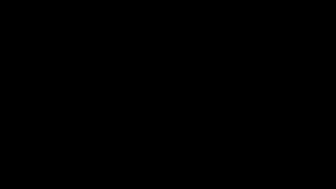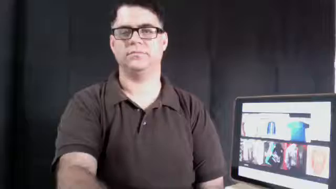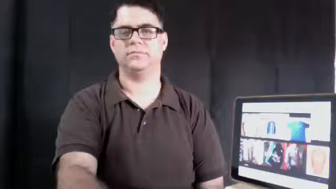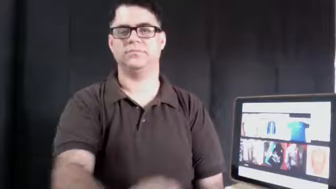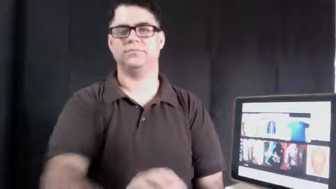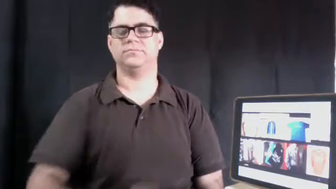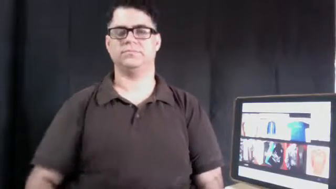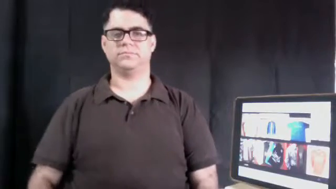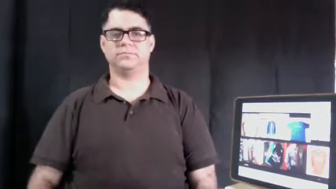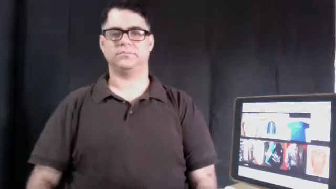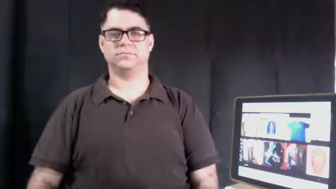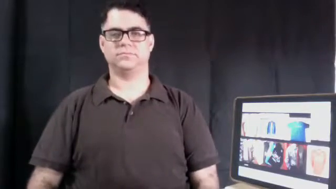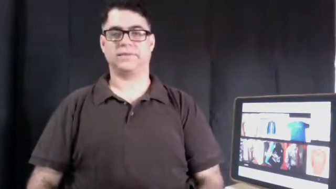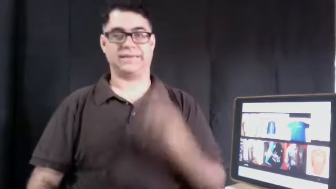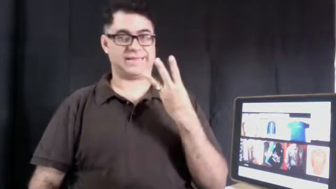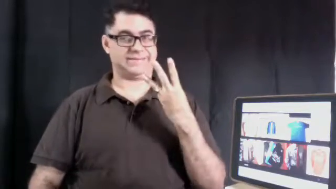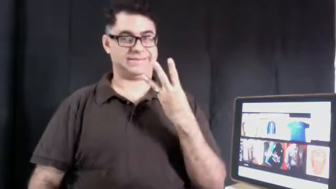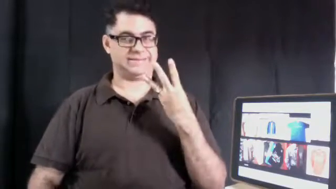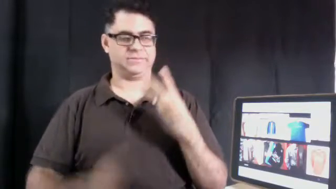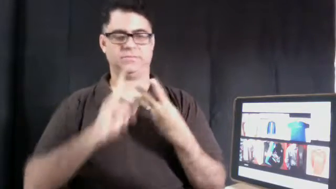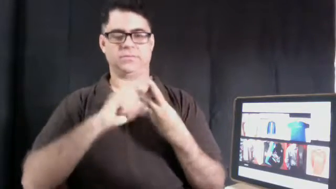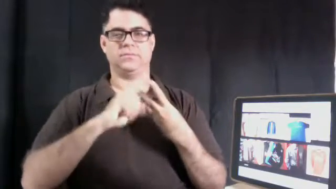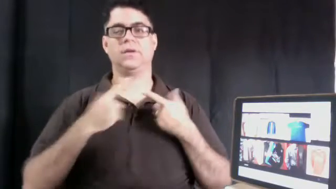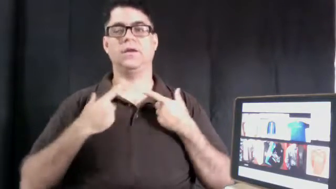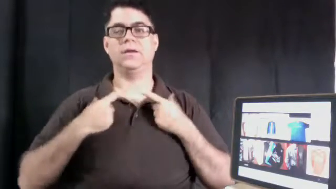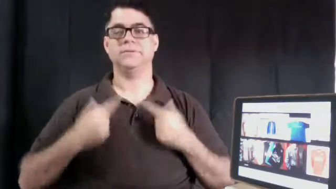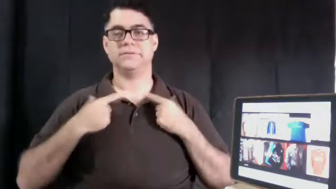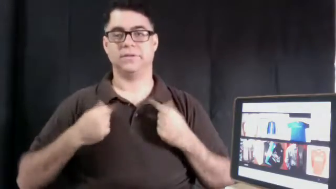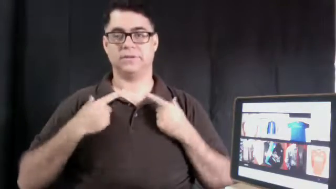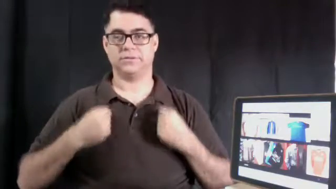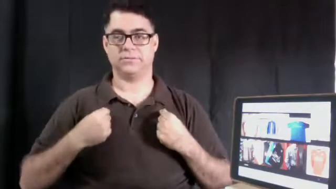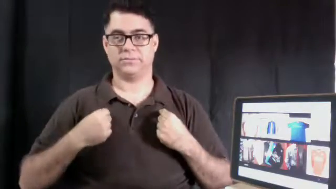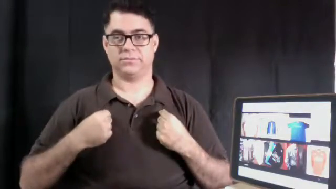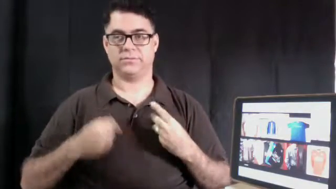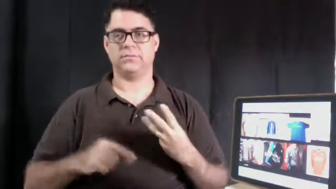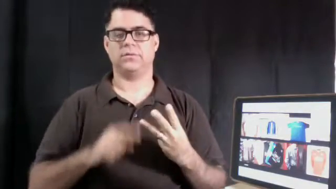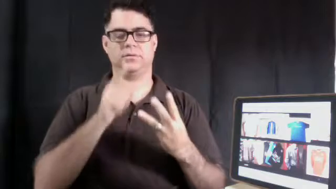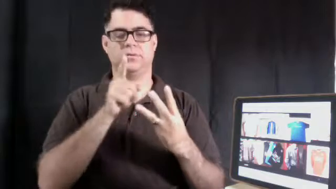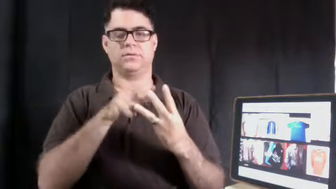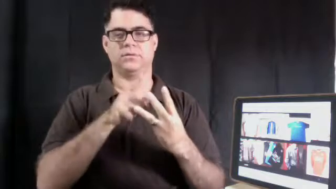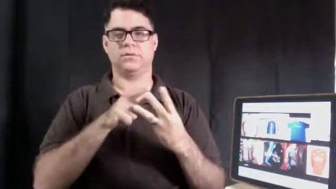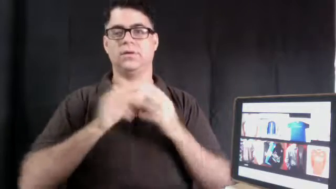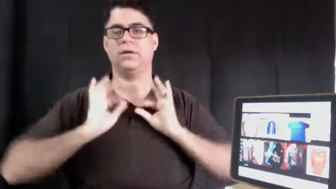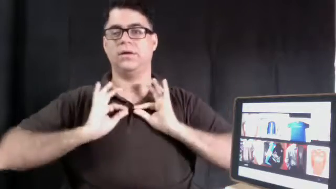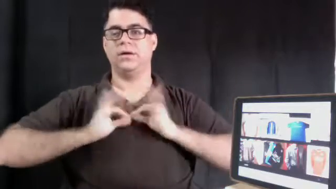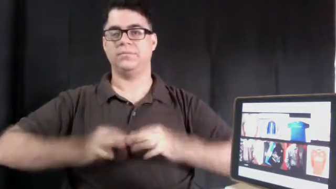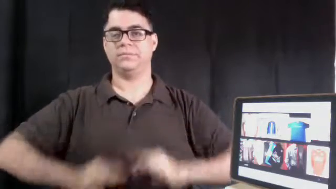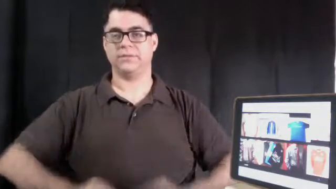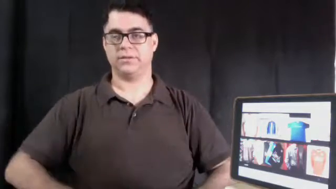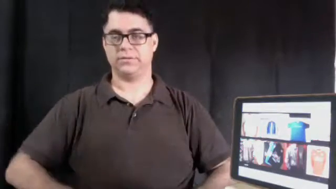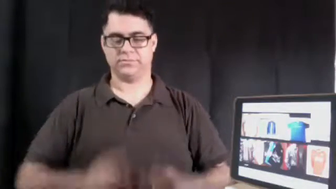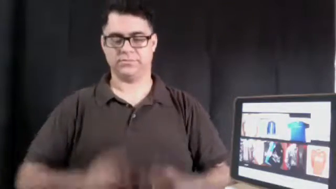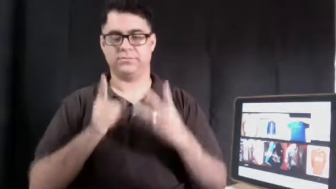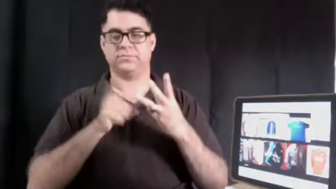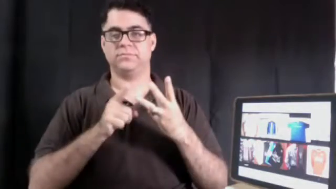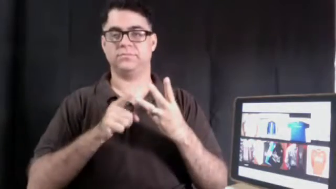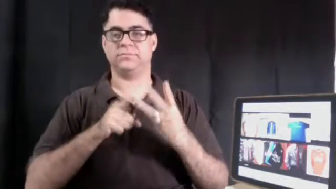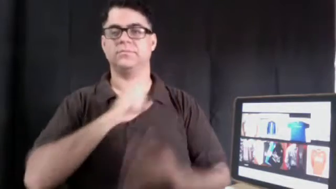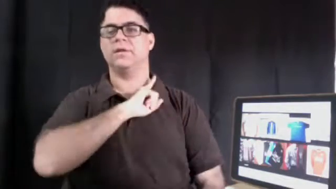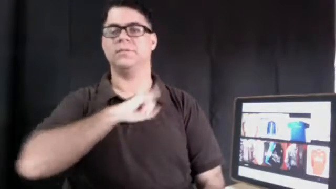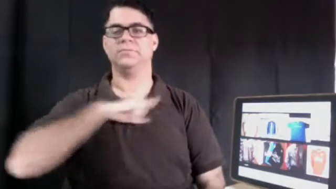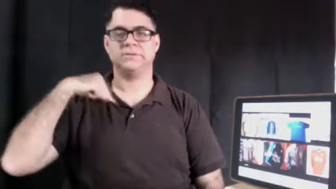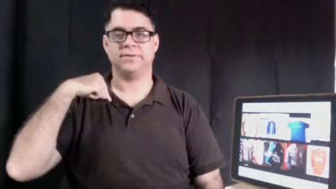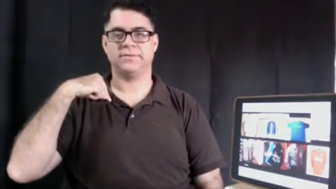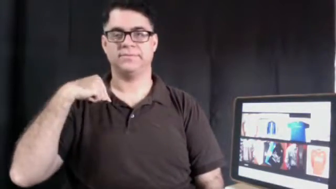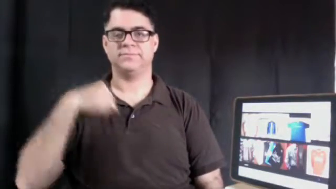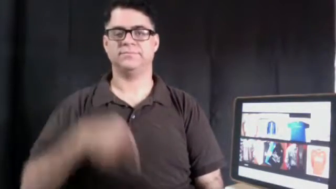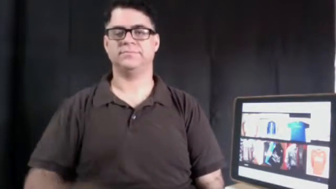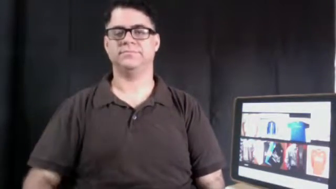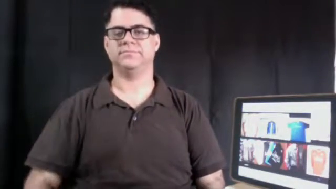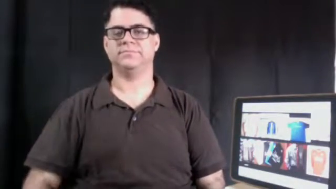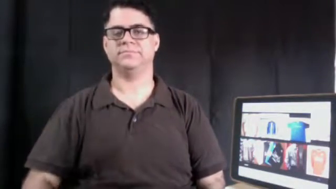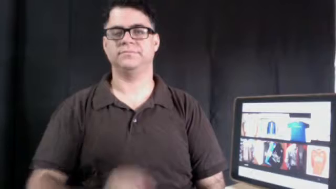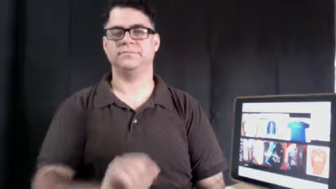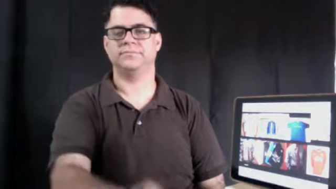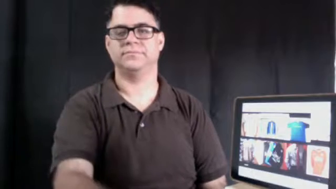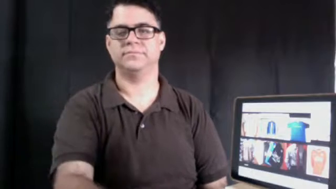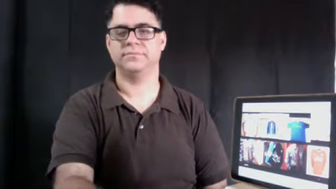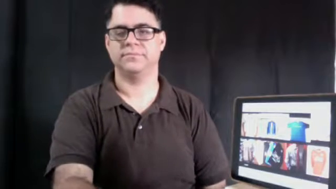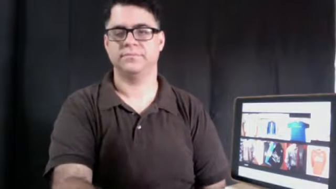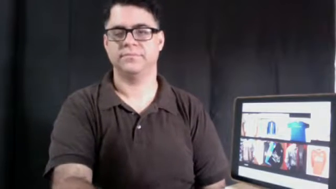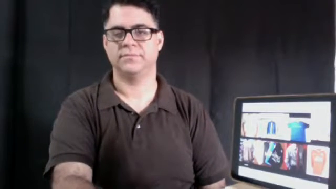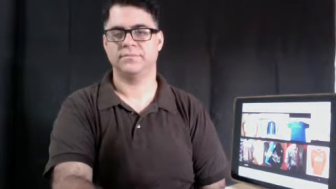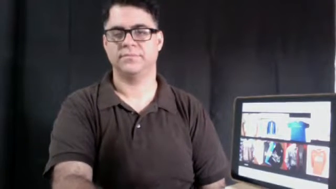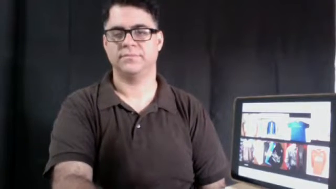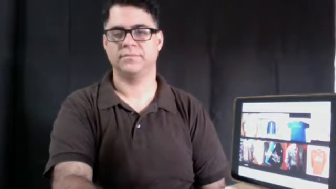shirt